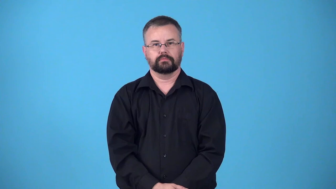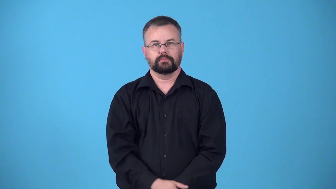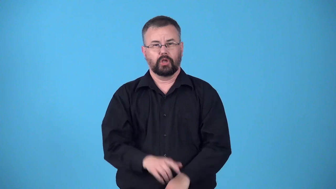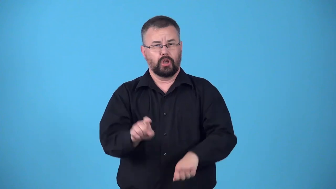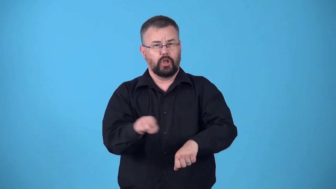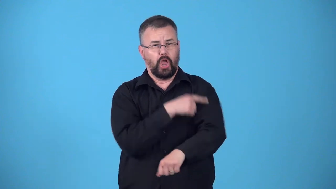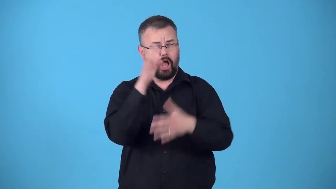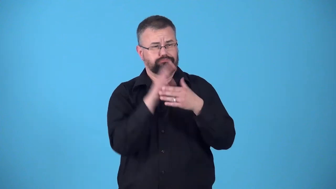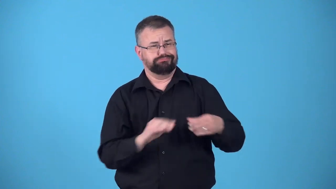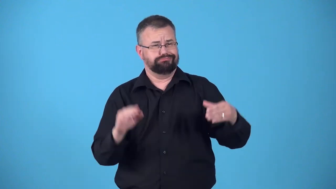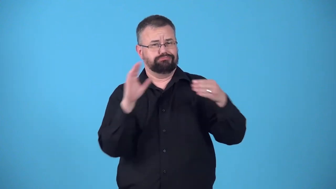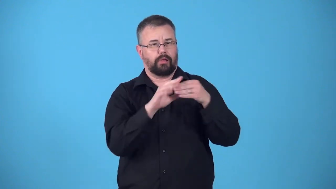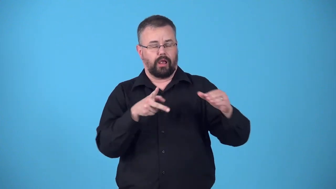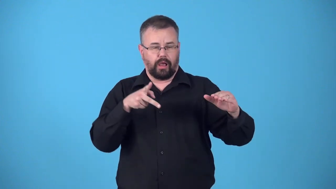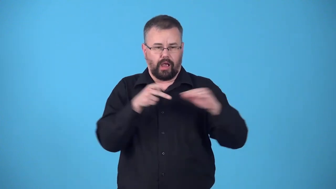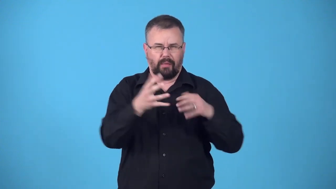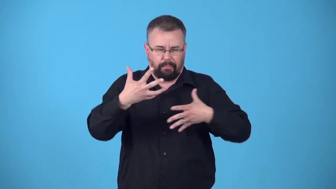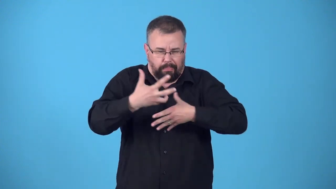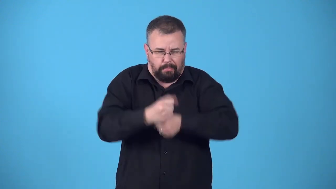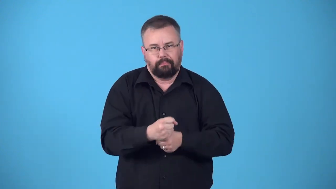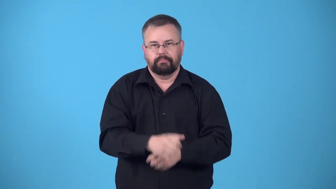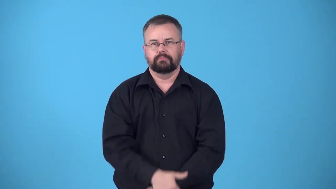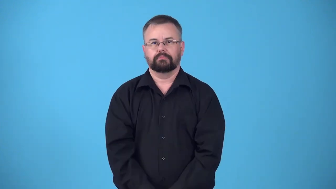cut a long story short